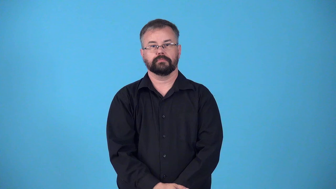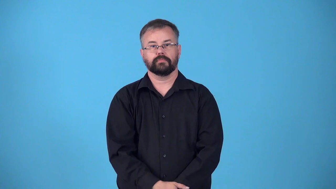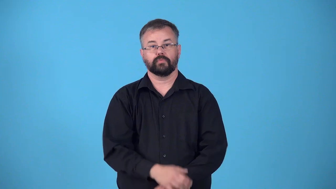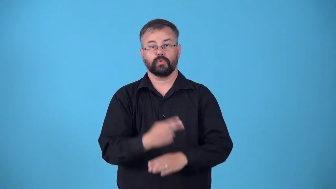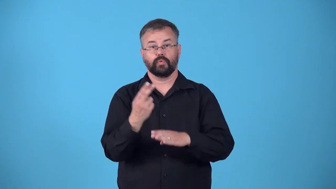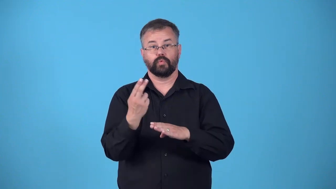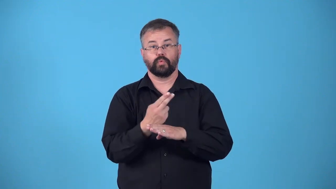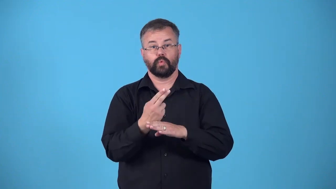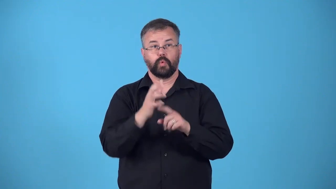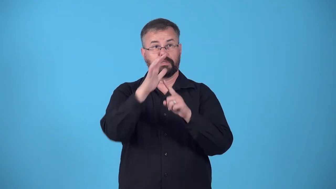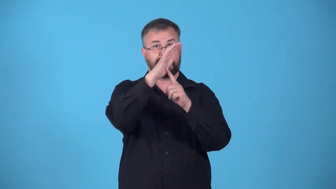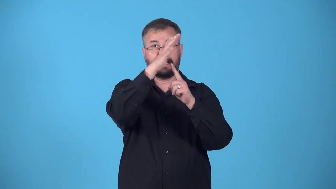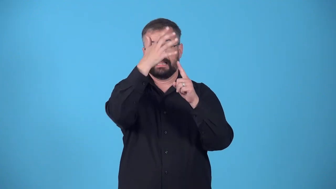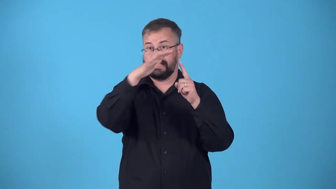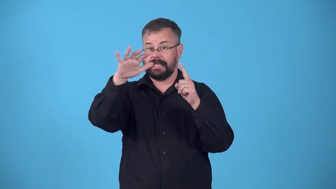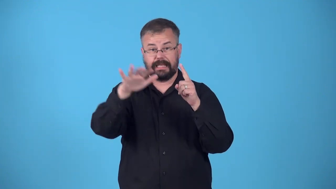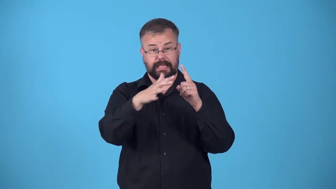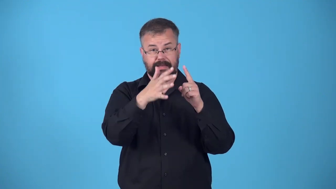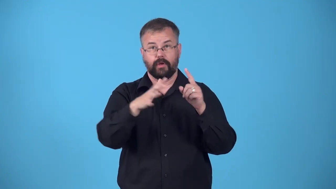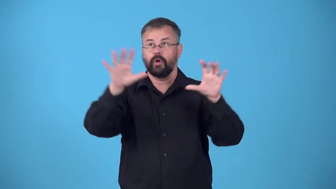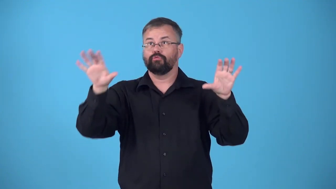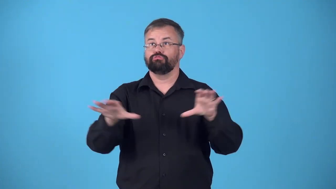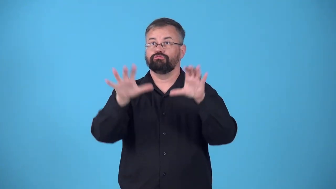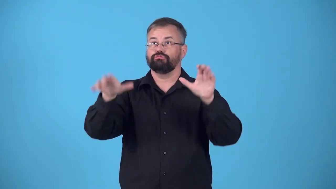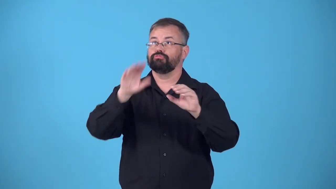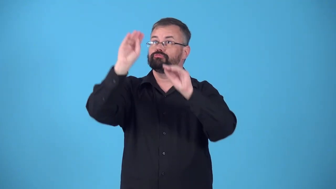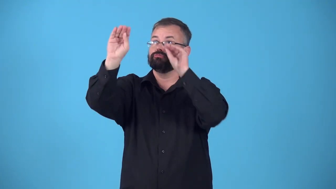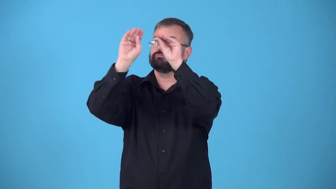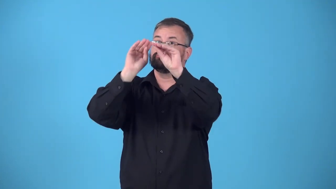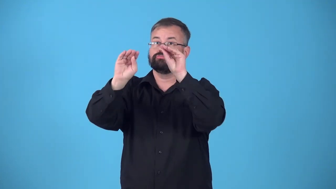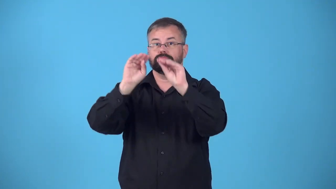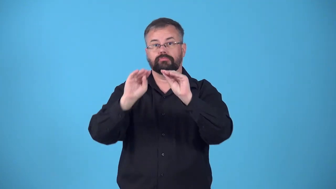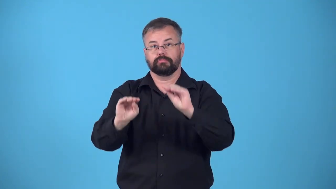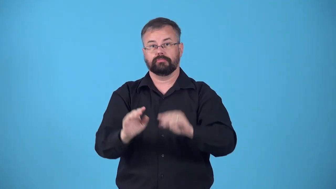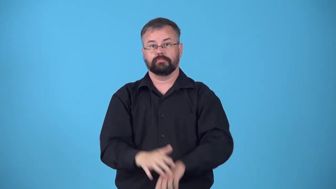foliate